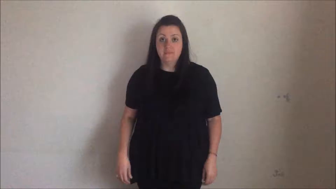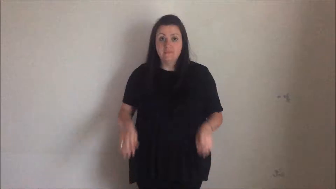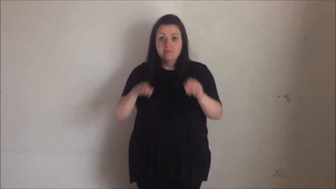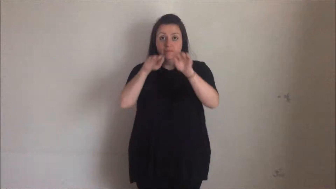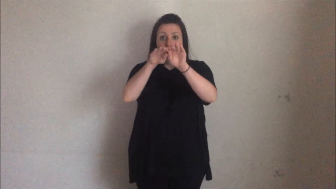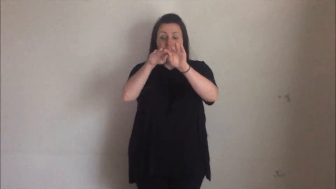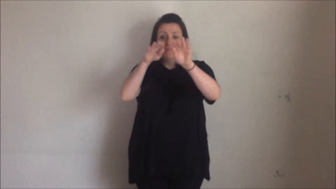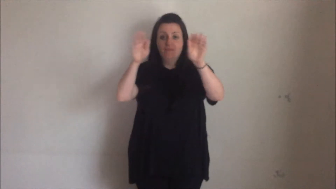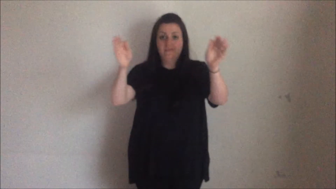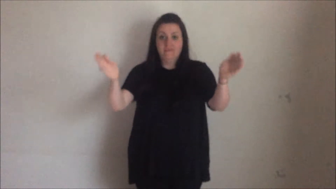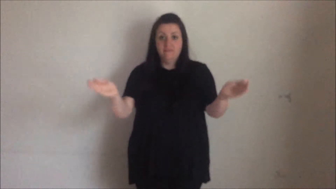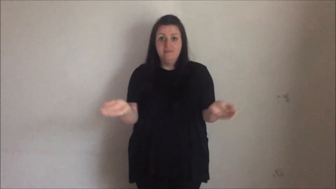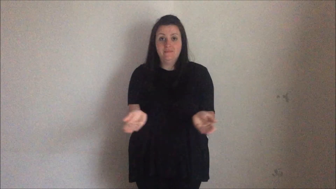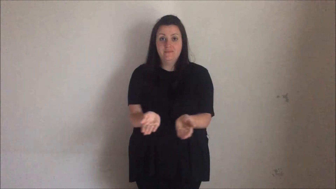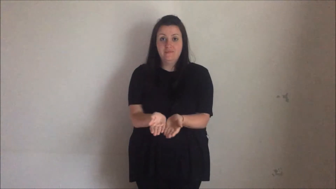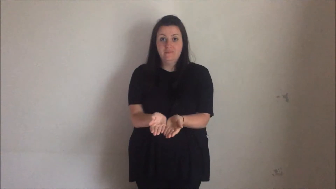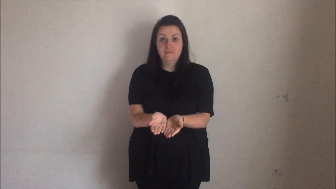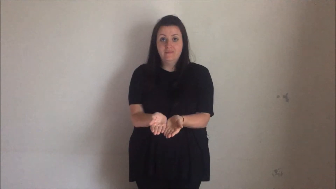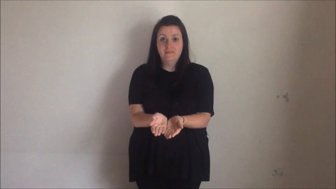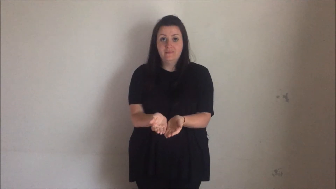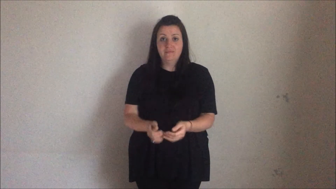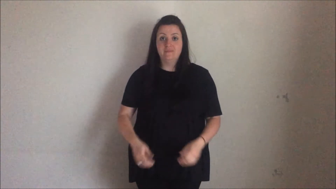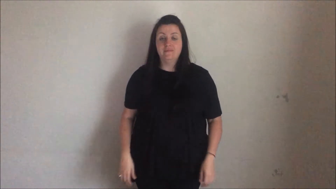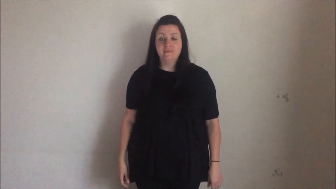ball